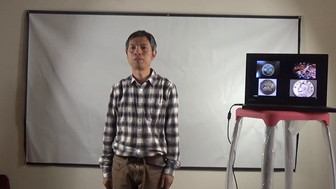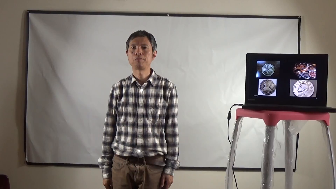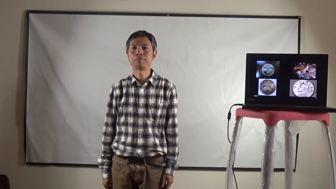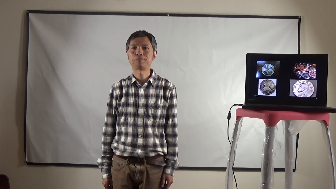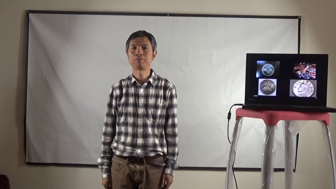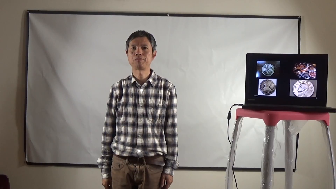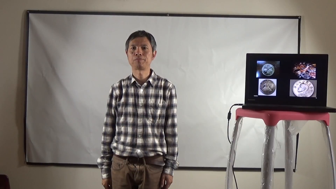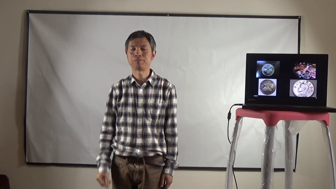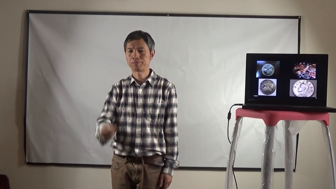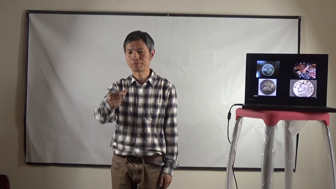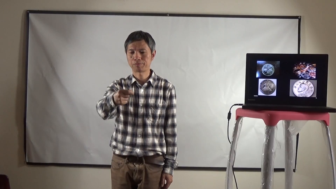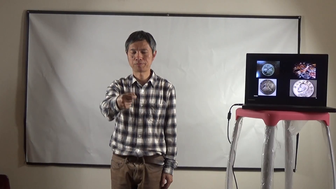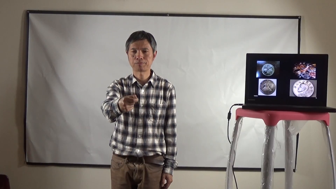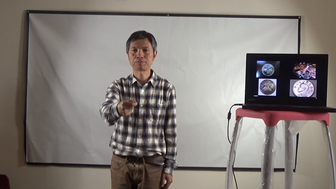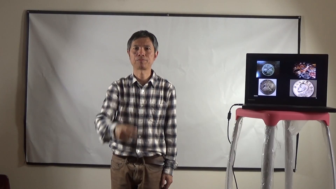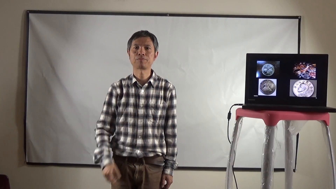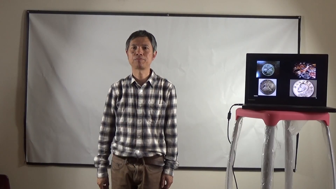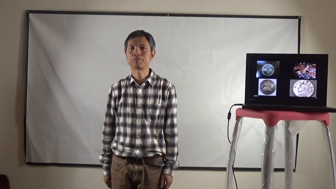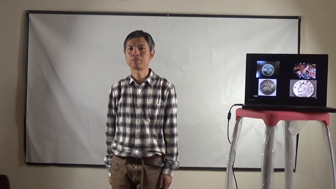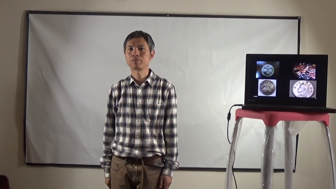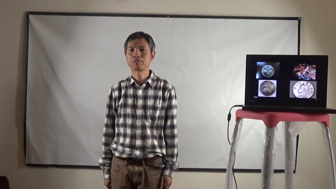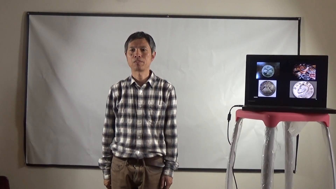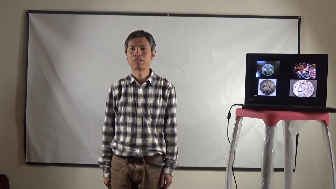coin